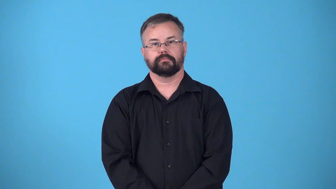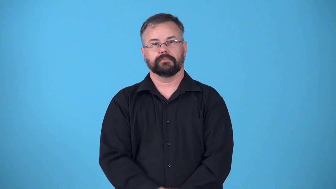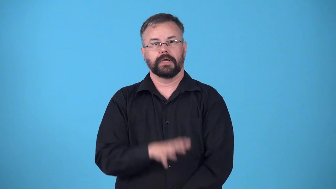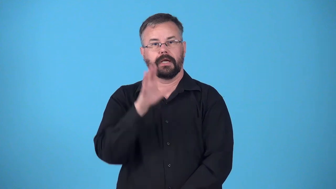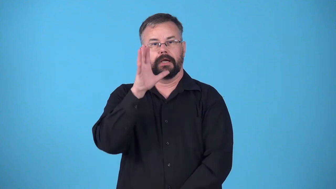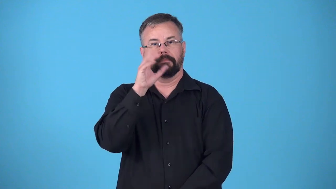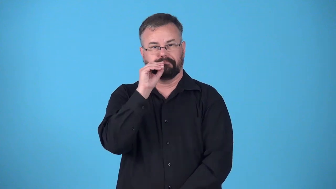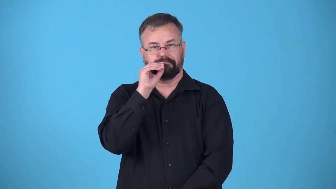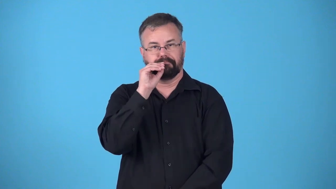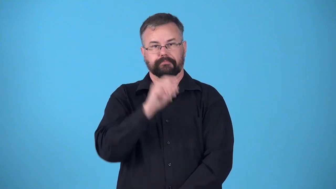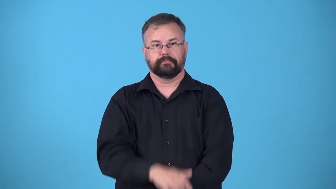close,shut your mouth,shut up